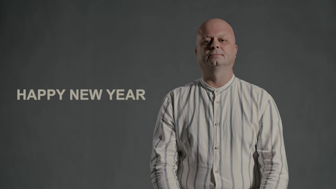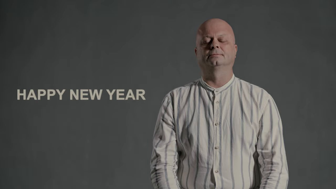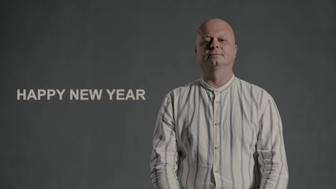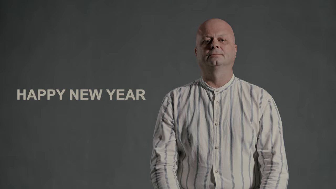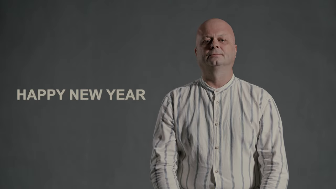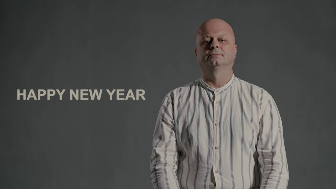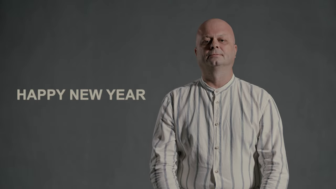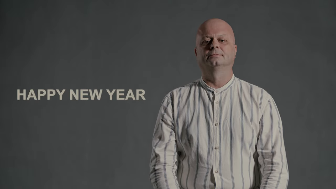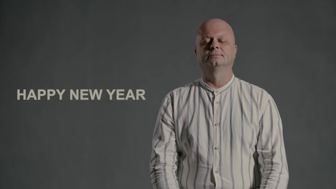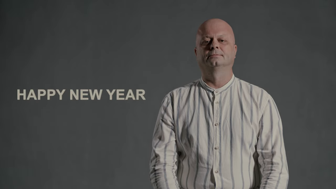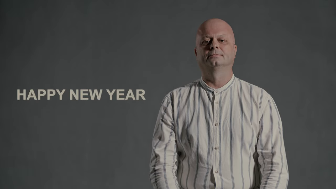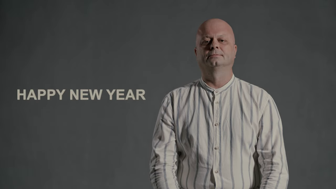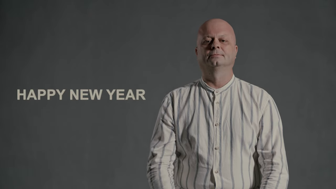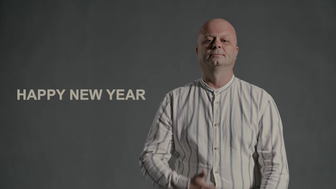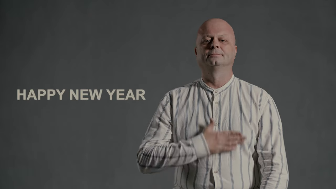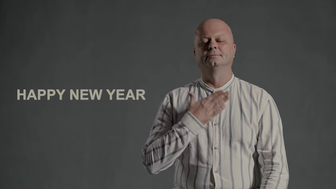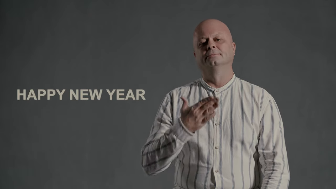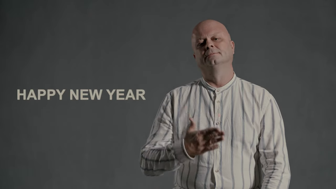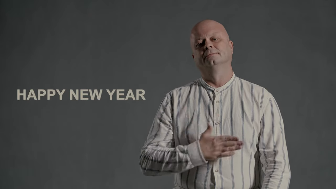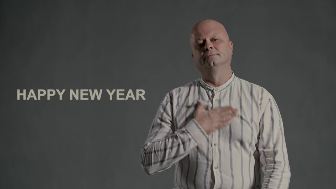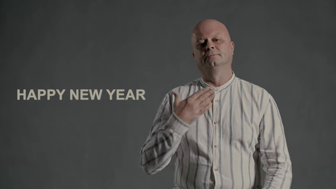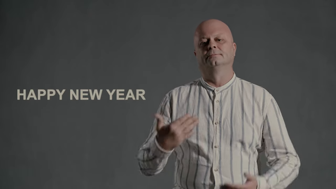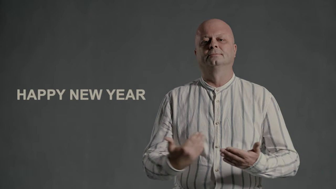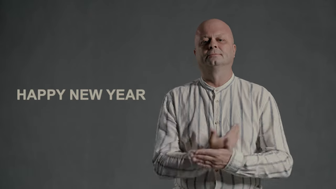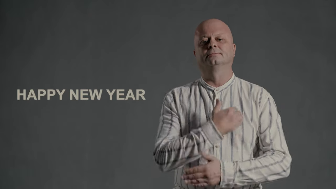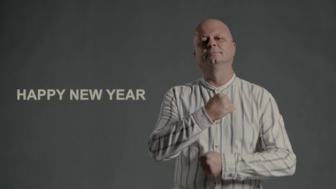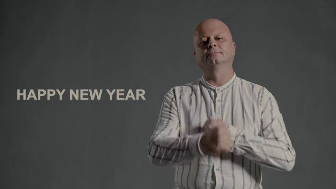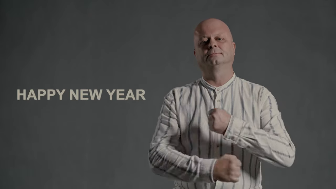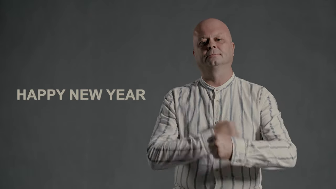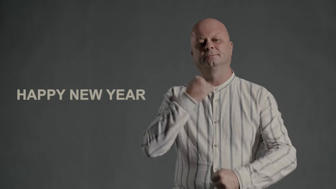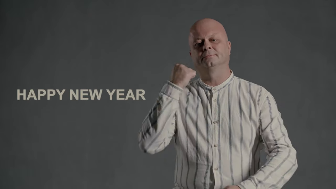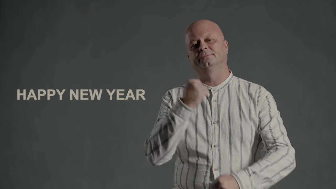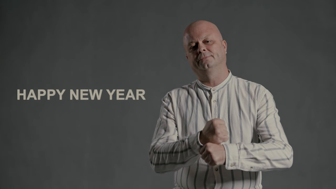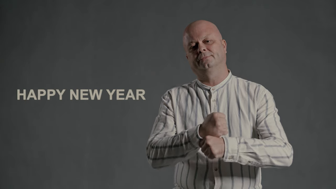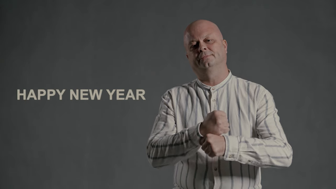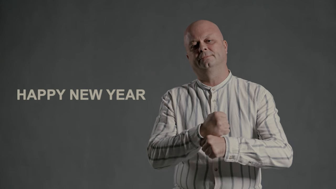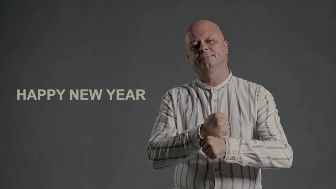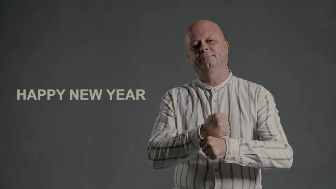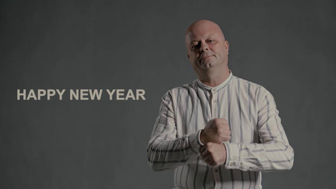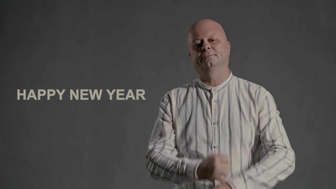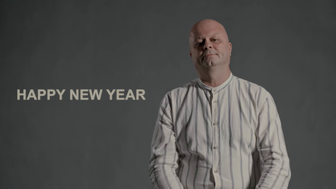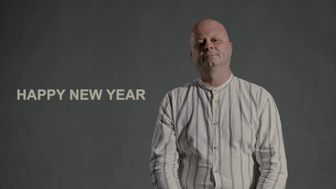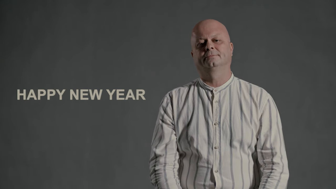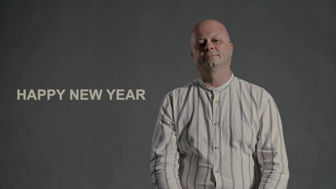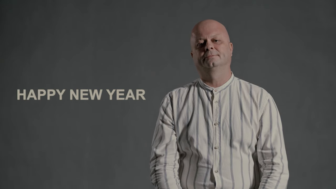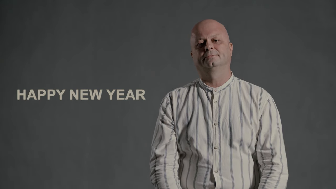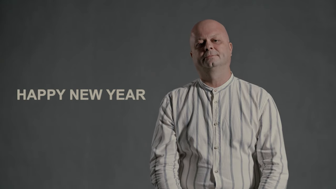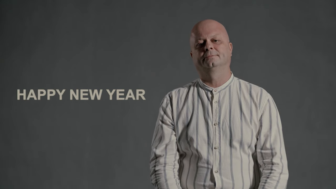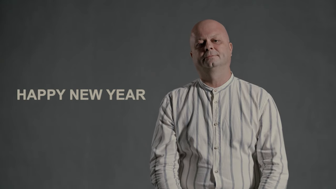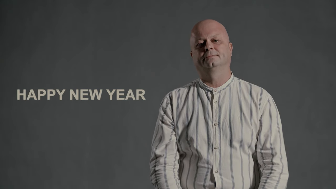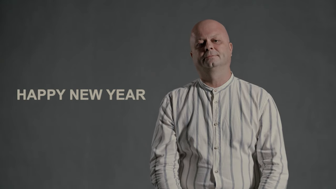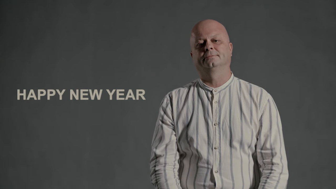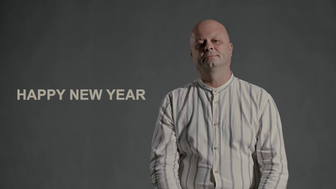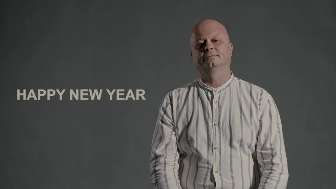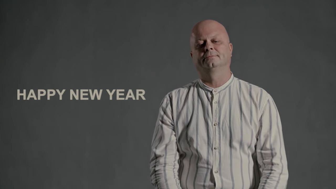Happy New Year